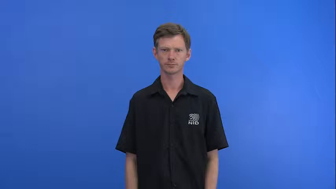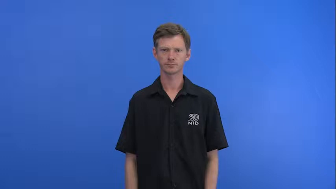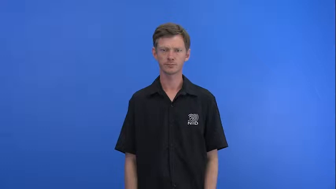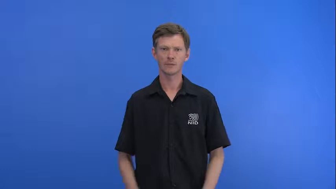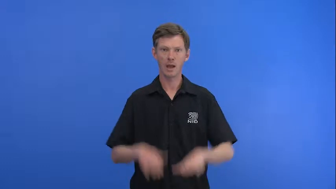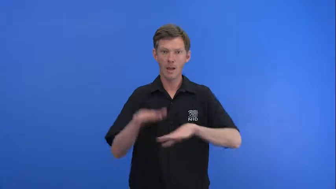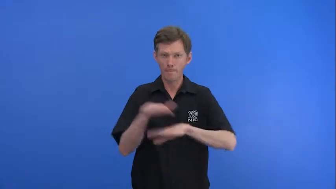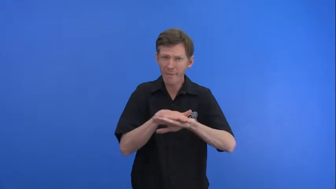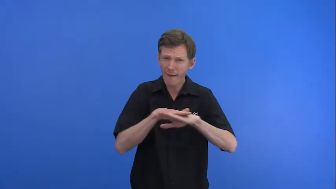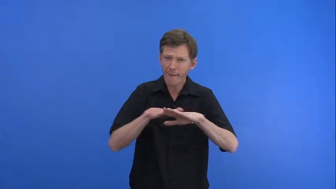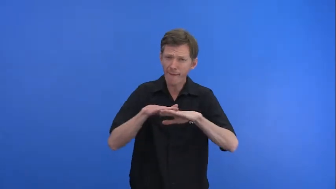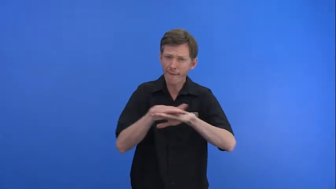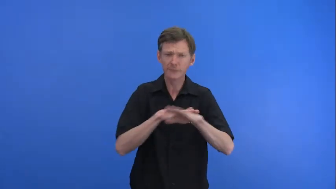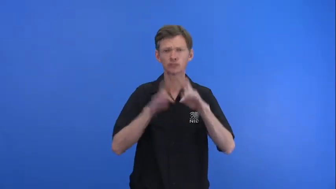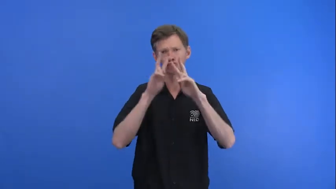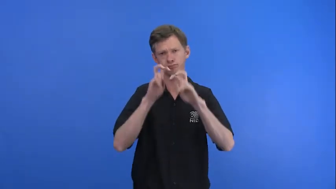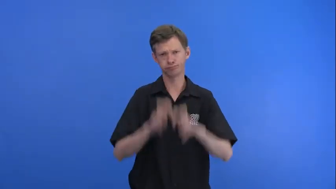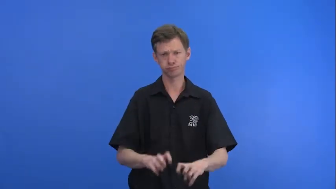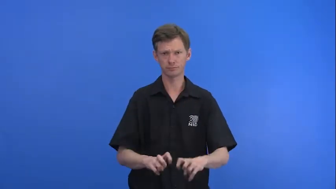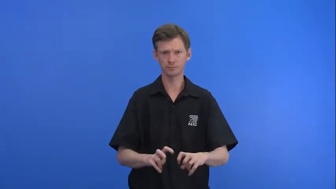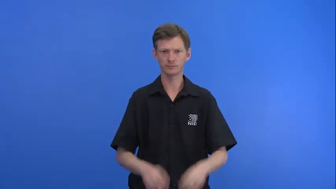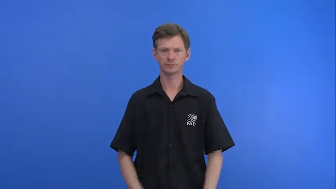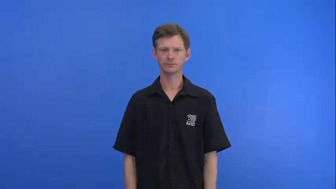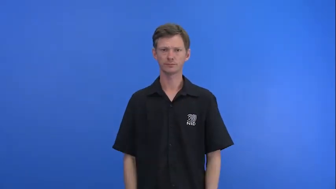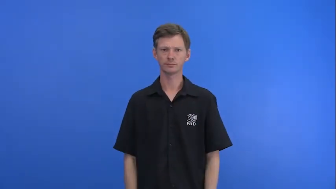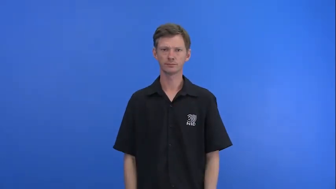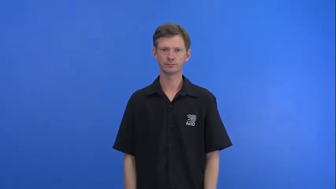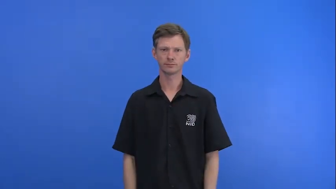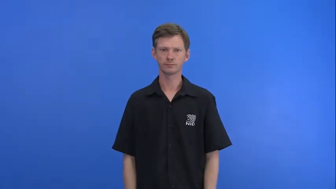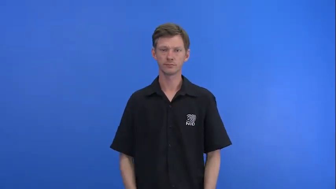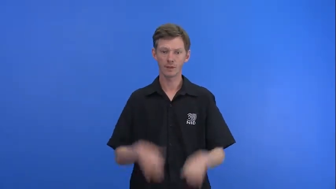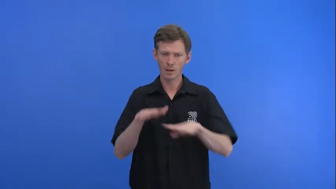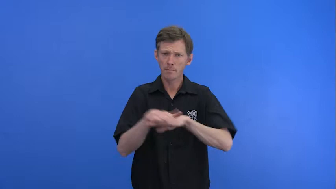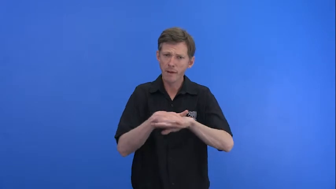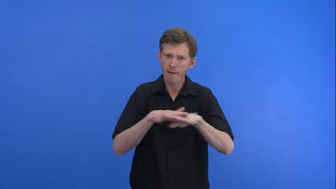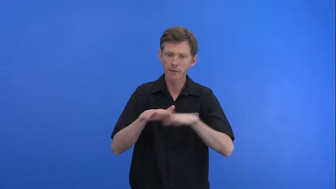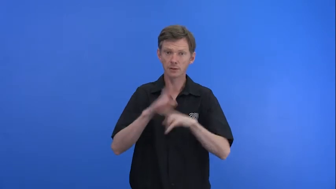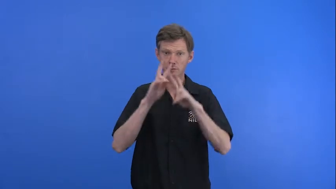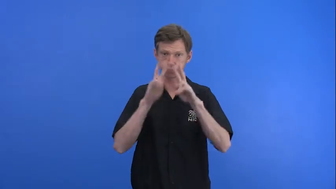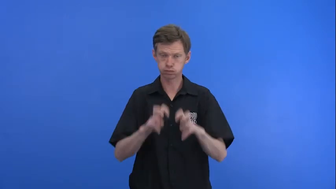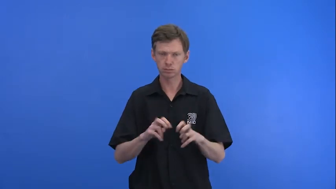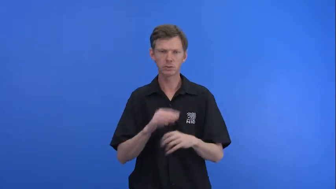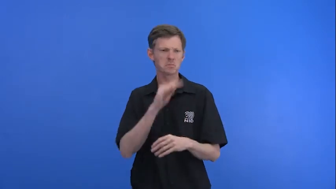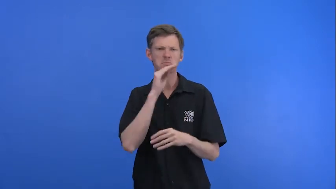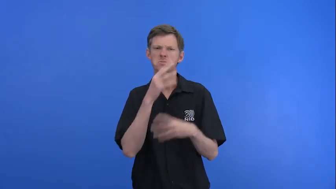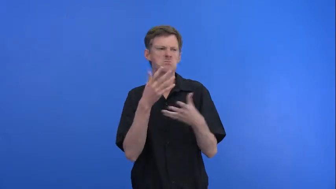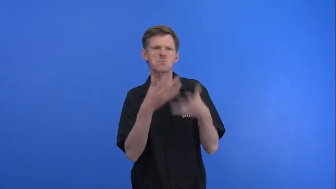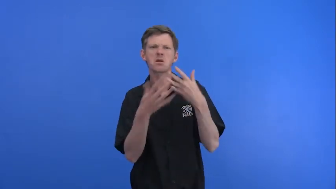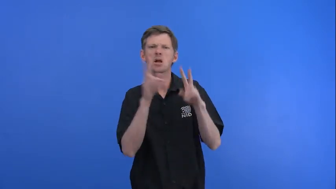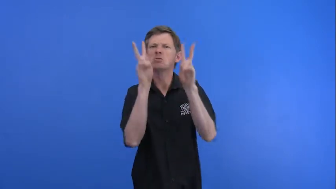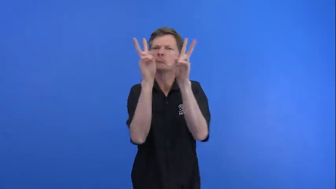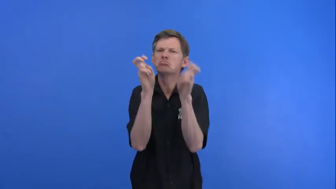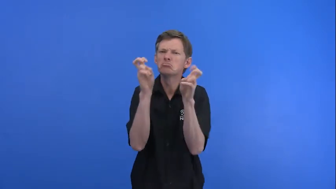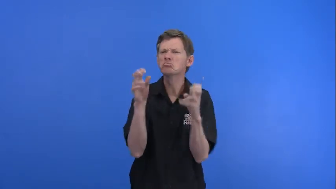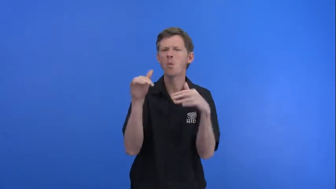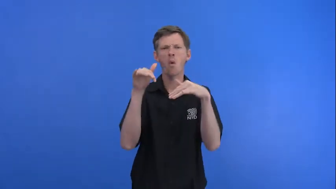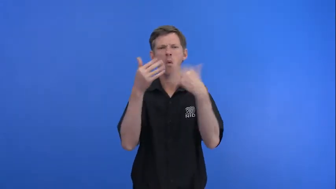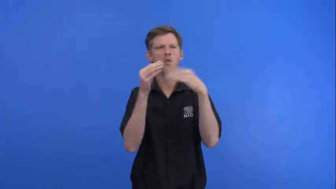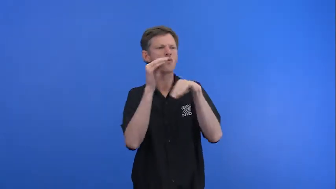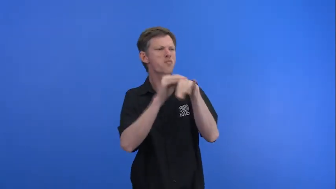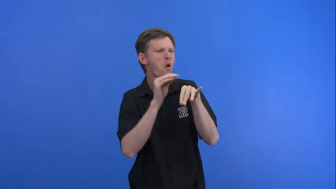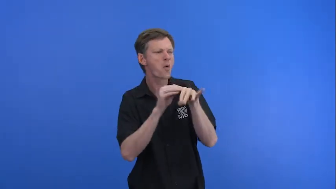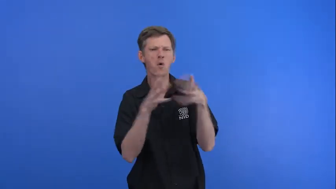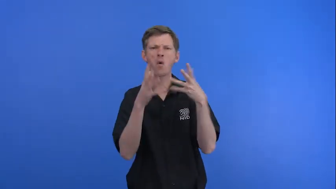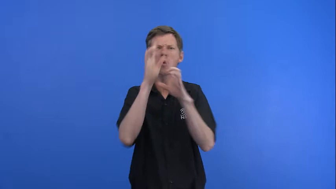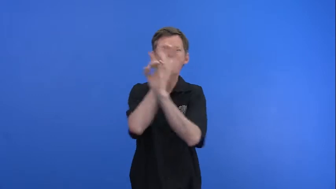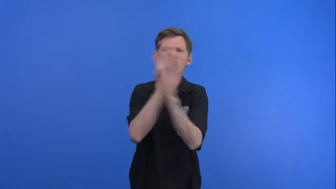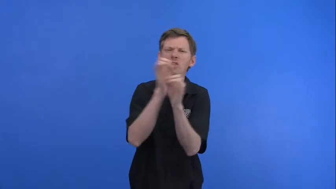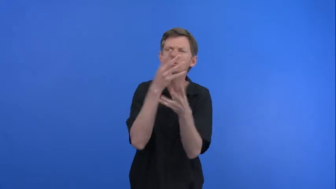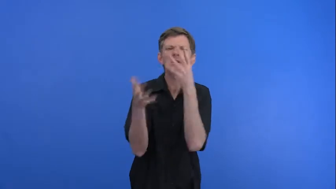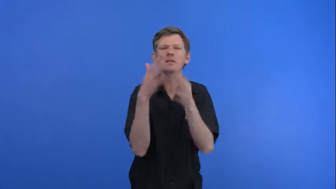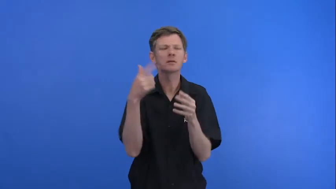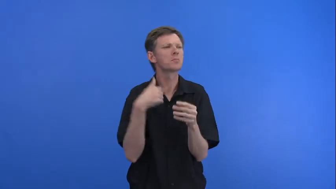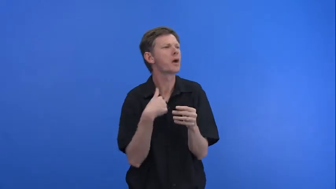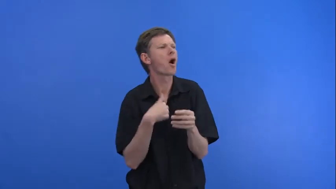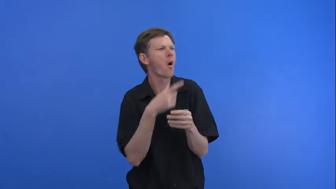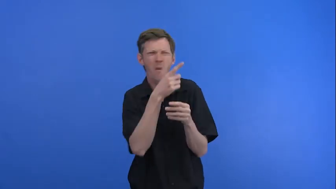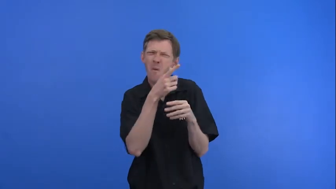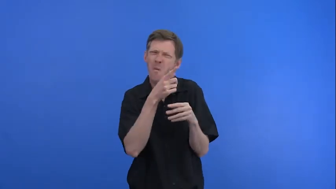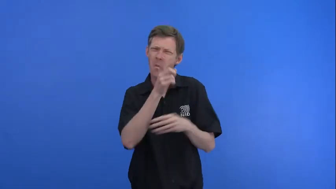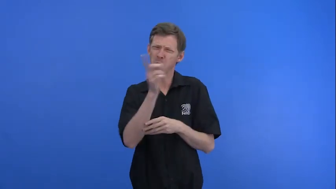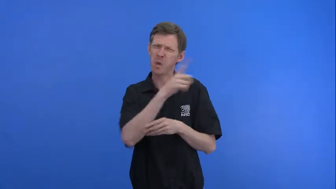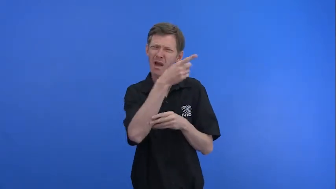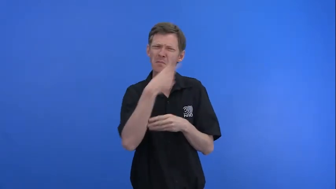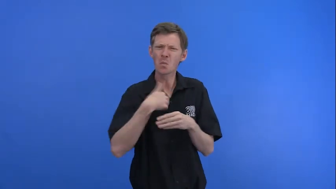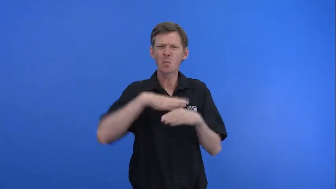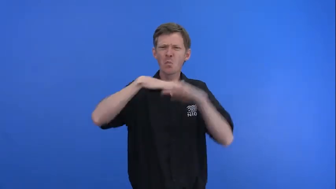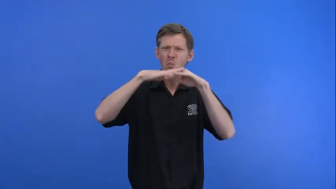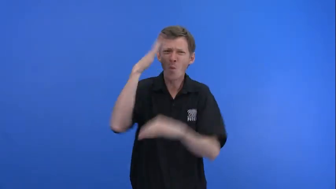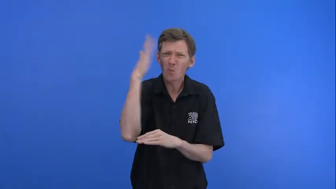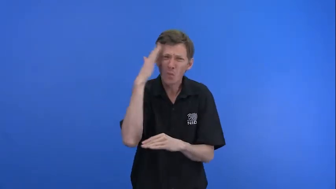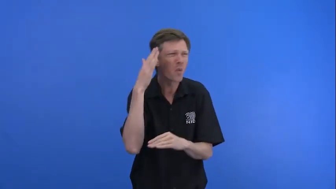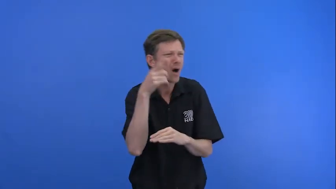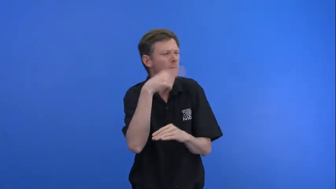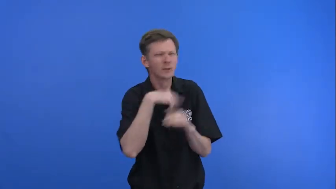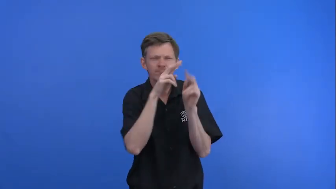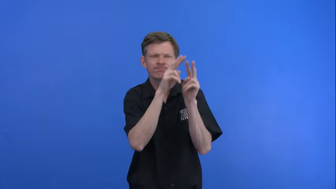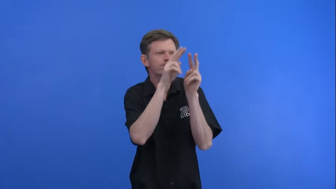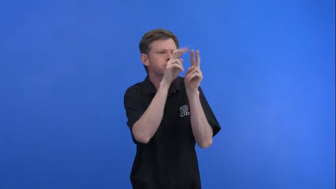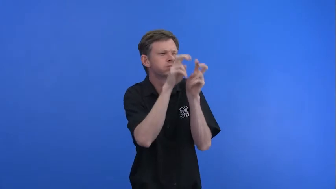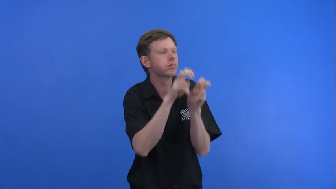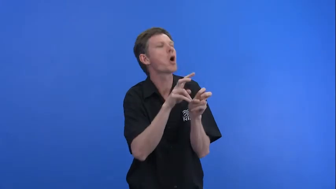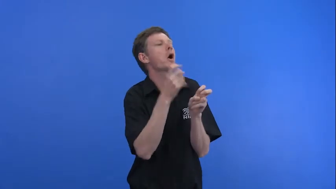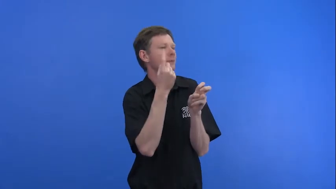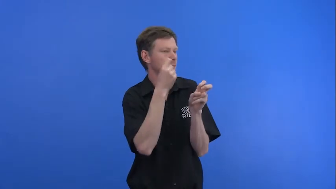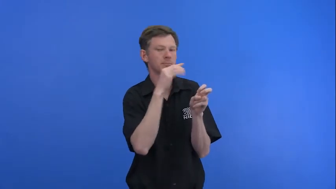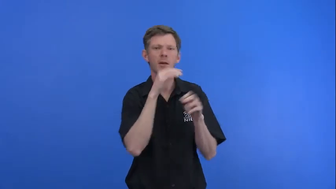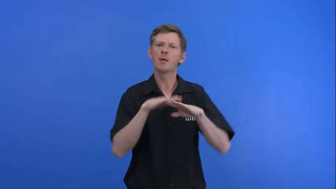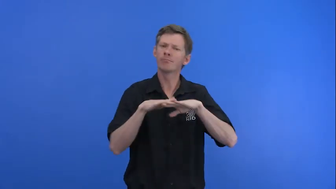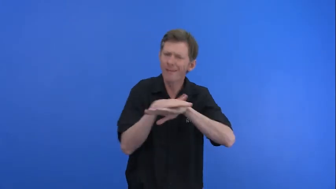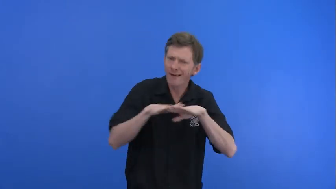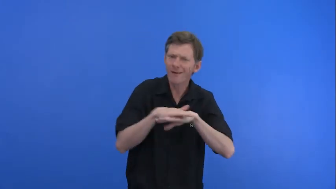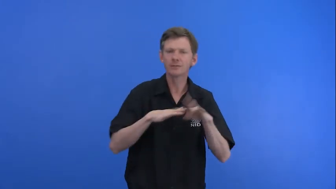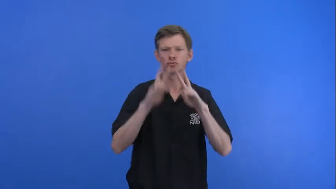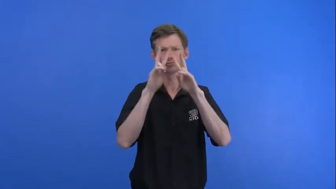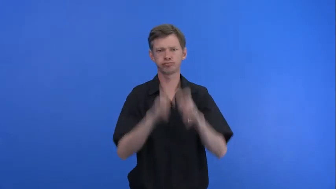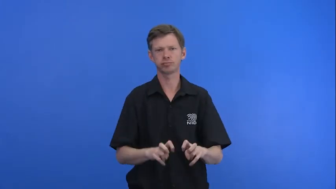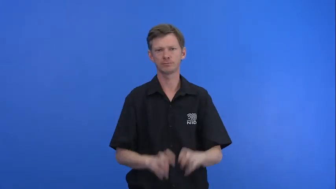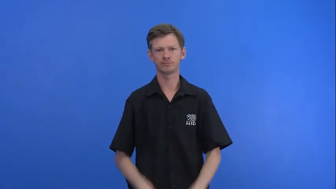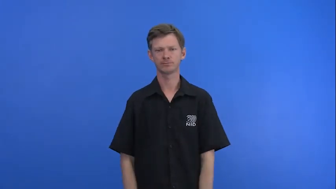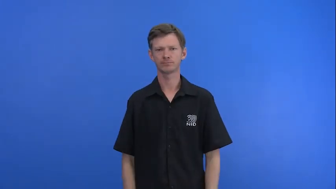Basic research